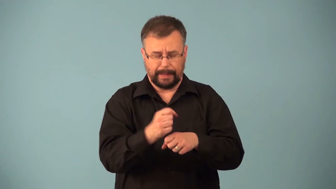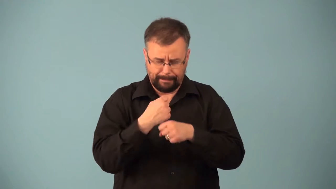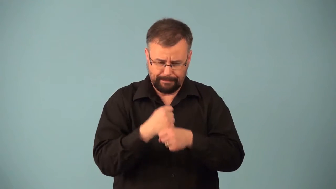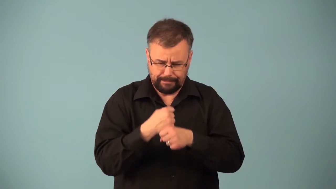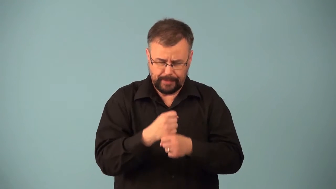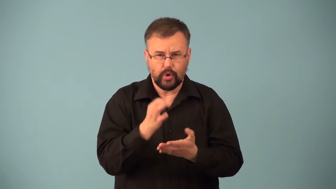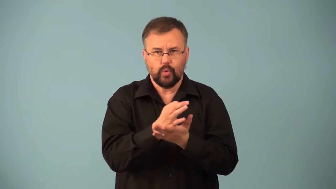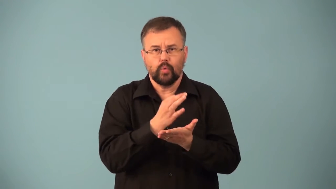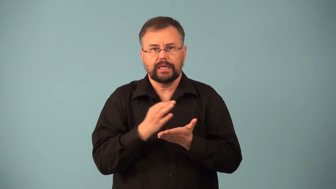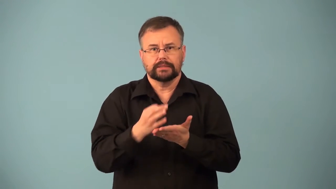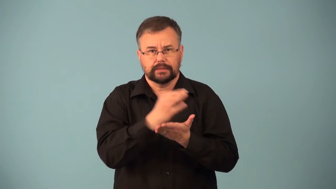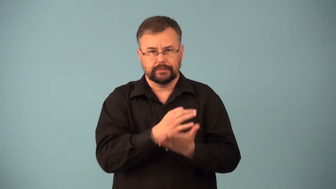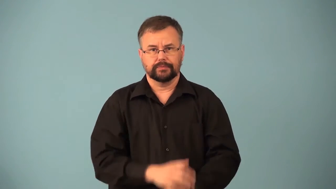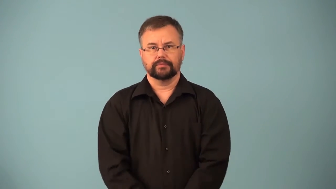mint-make coins